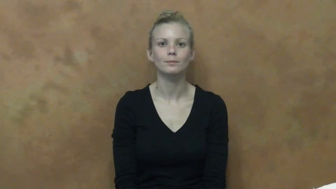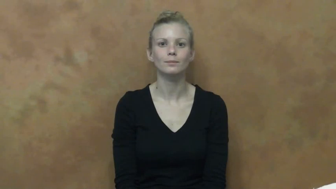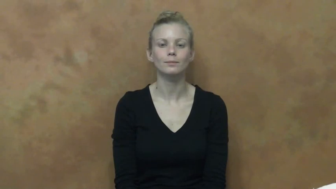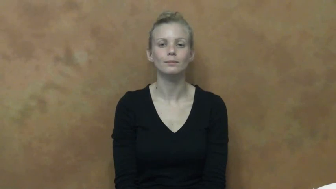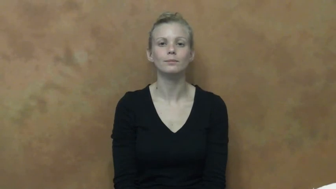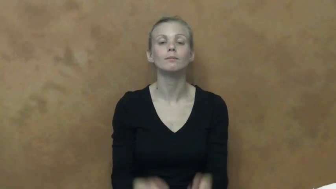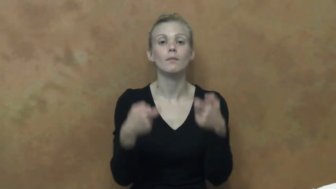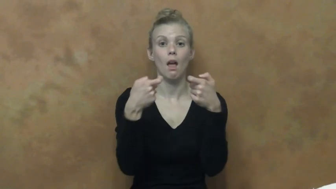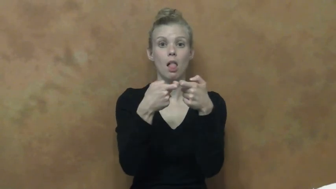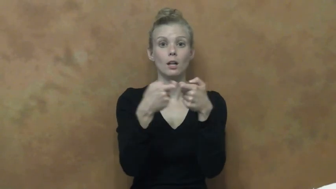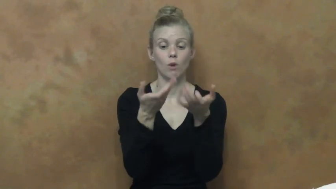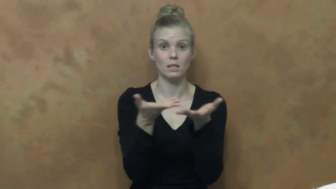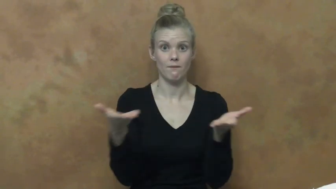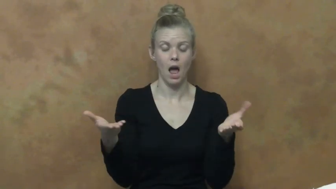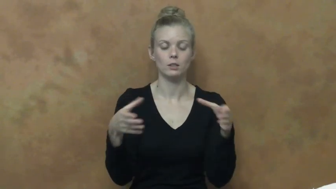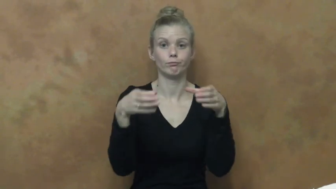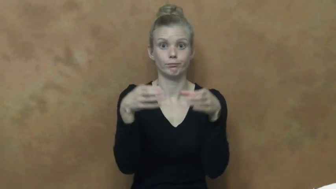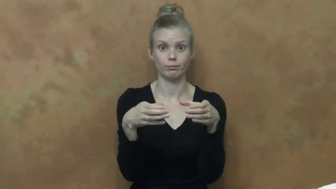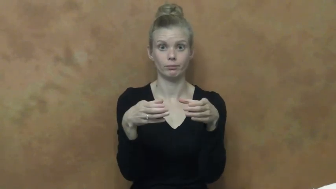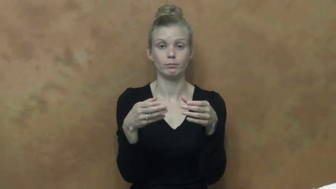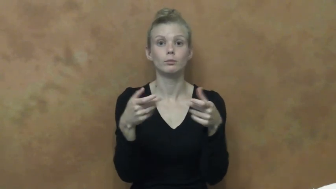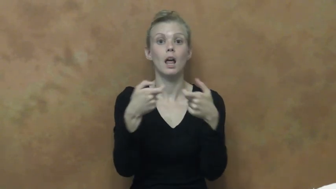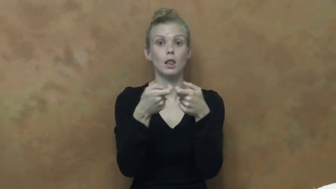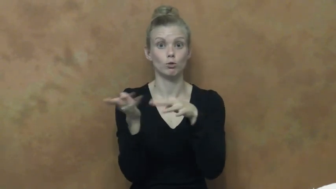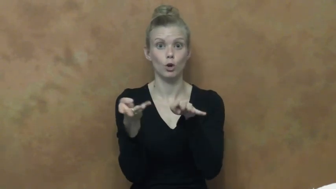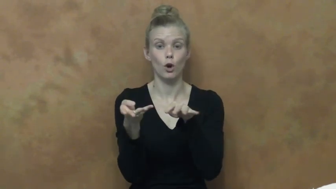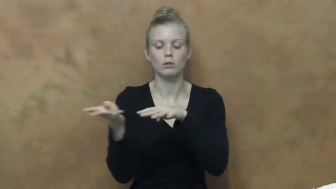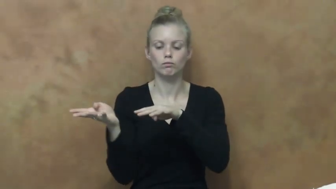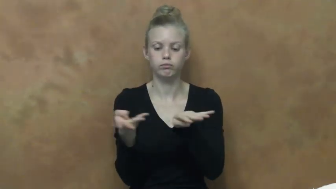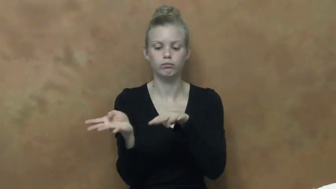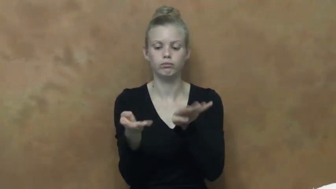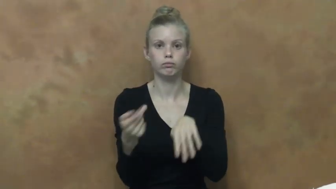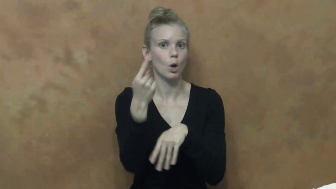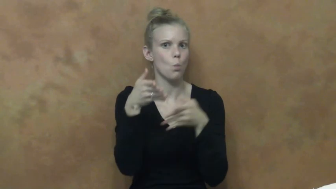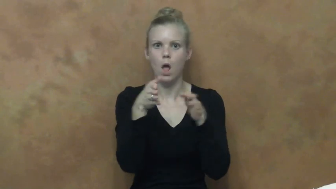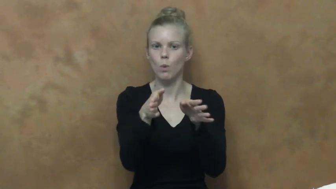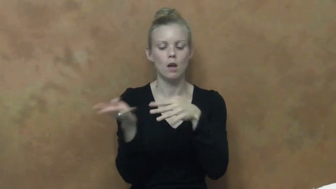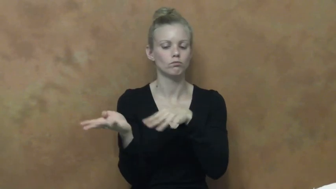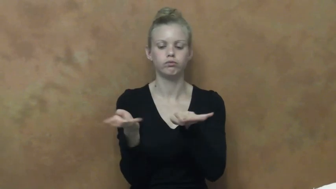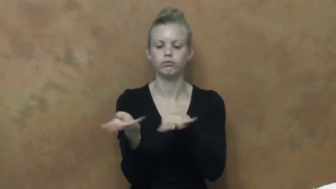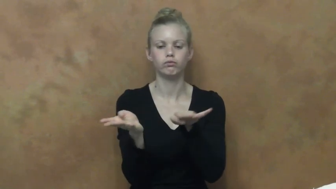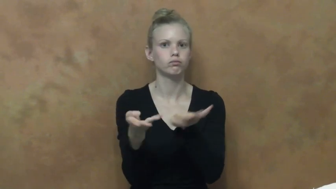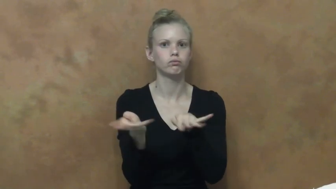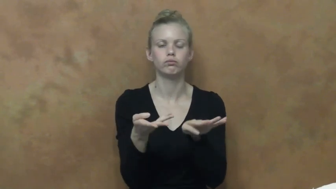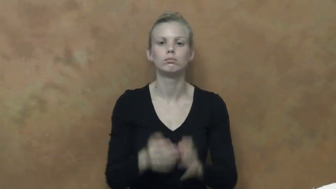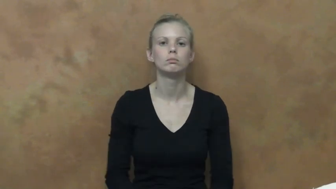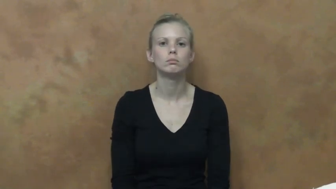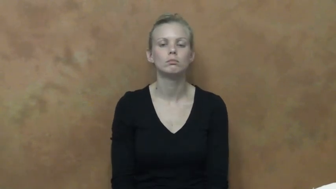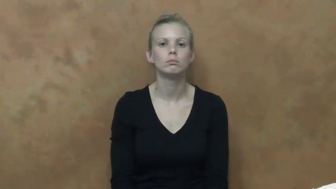diode